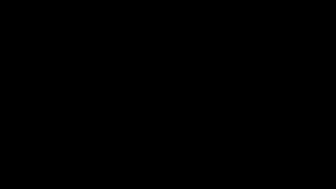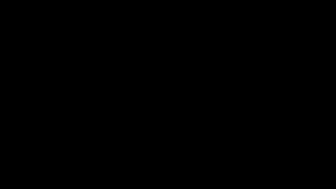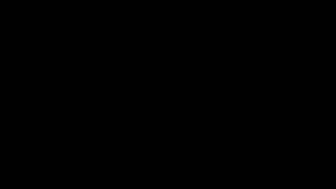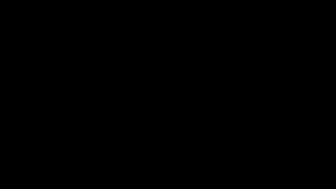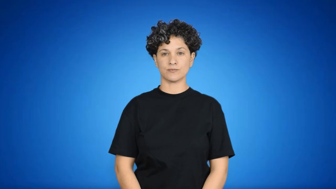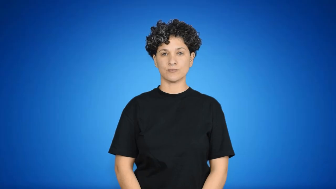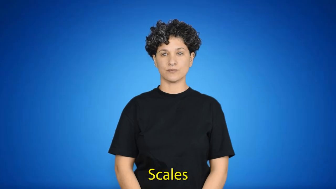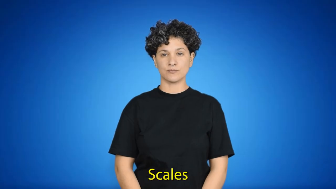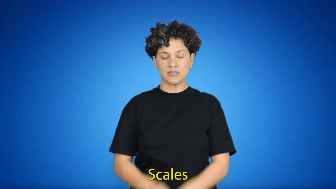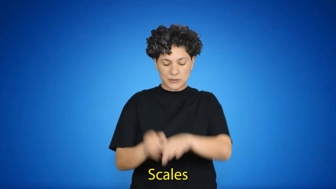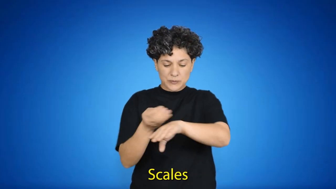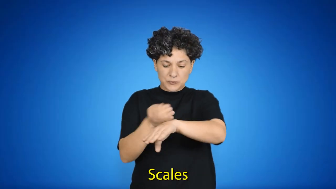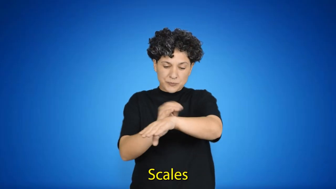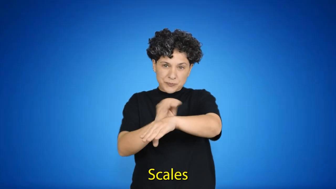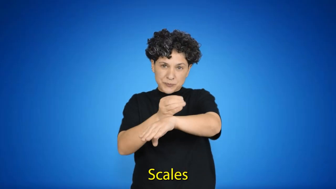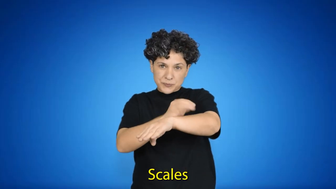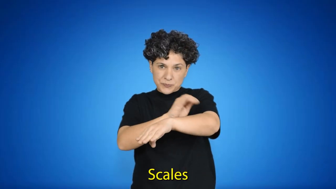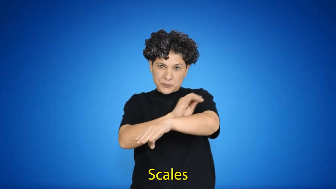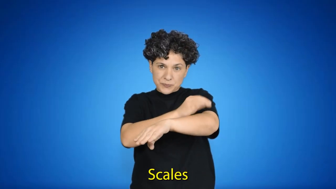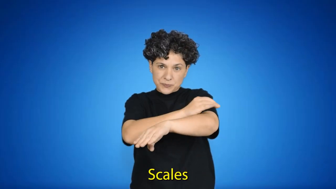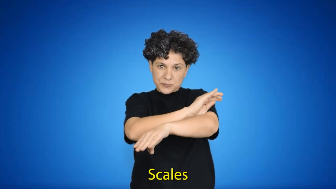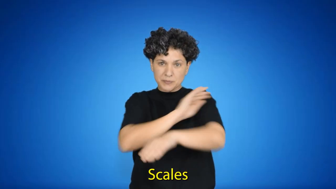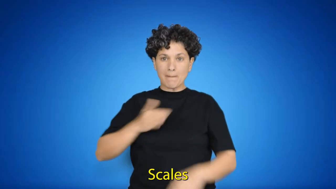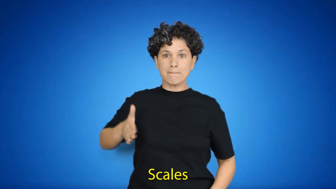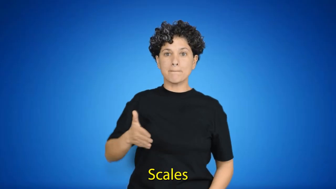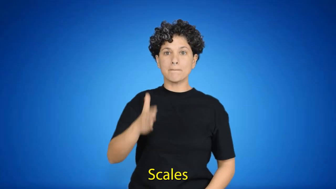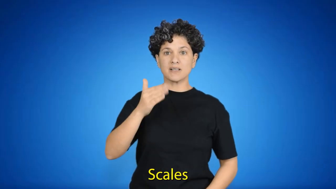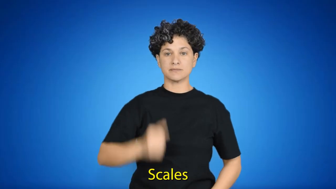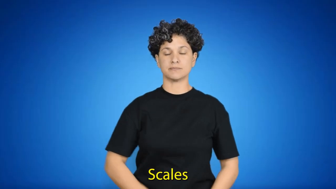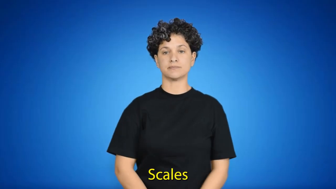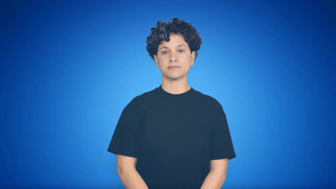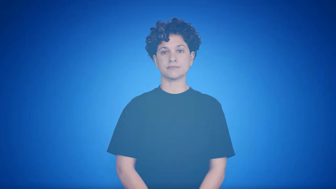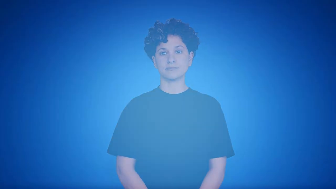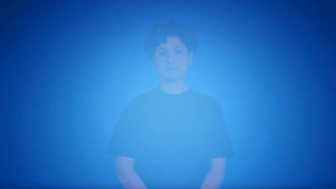Scales